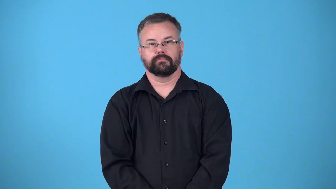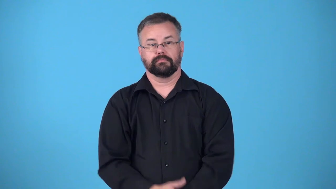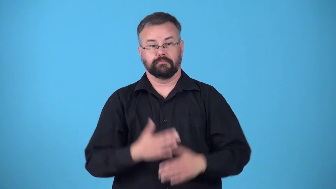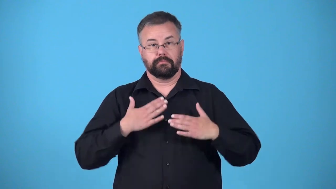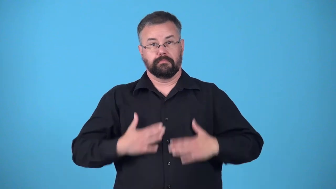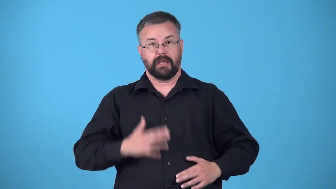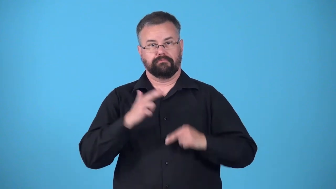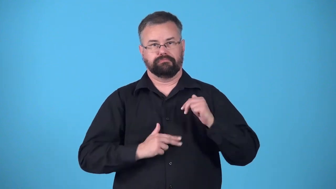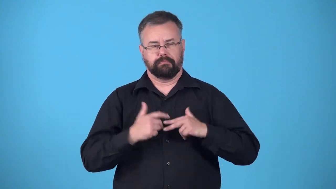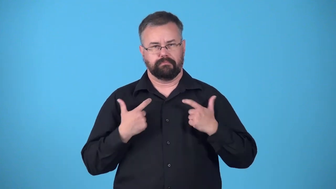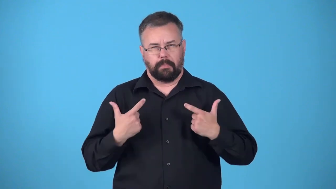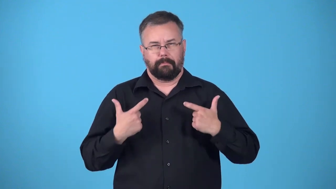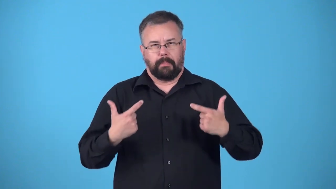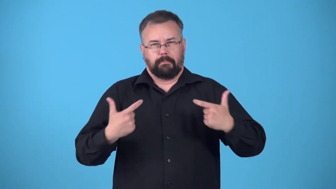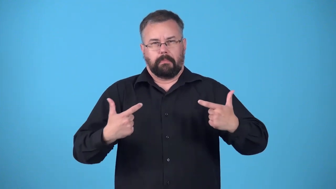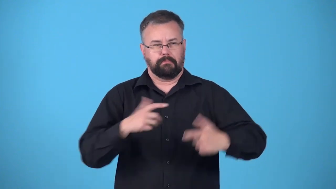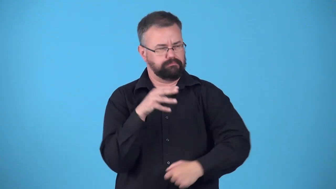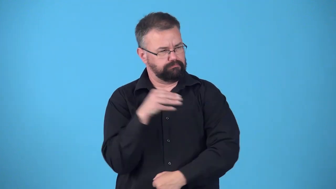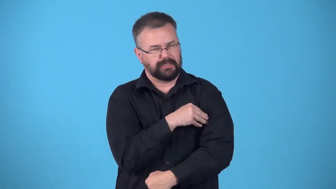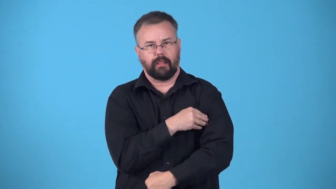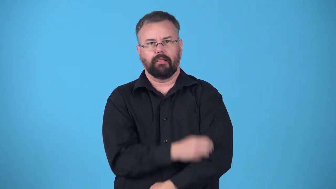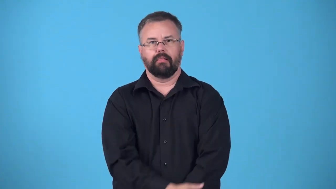bulk up